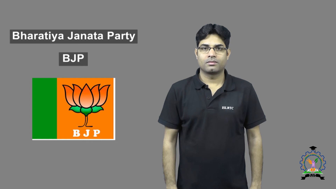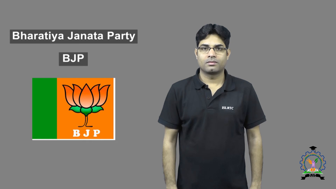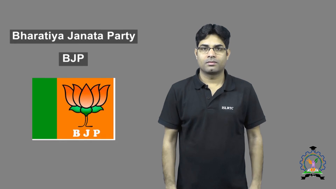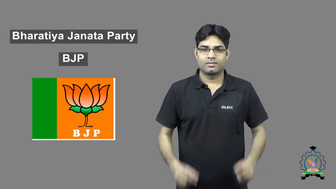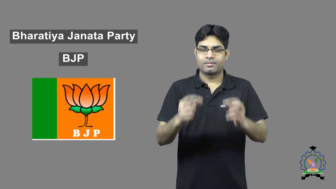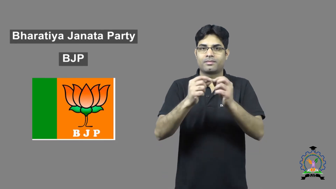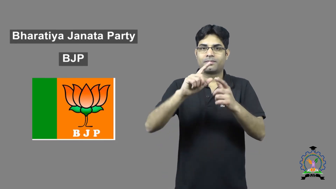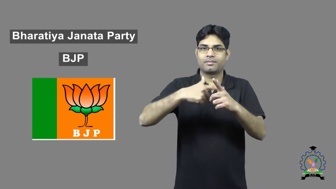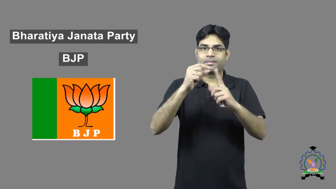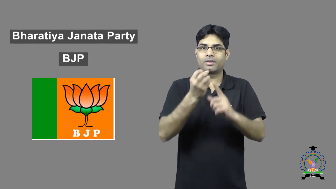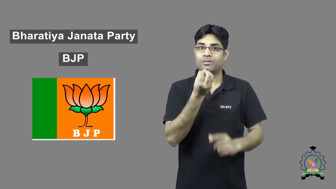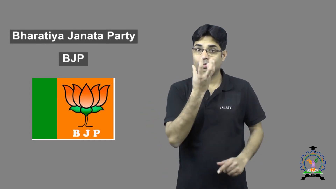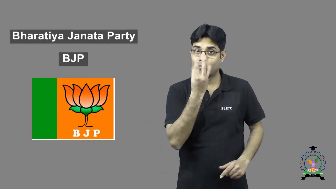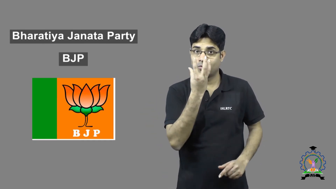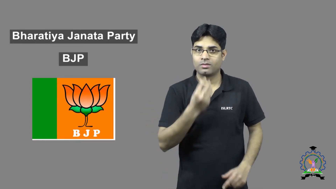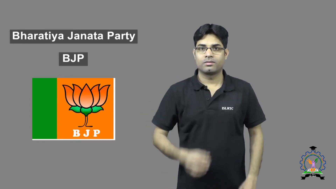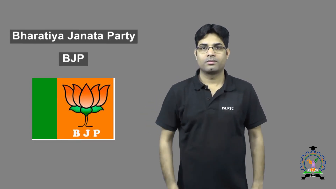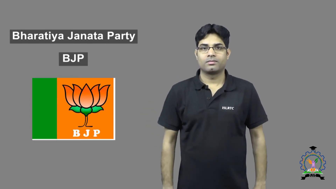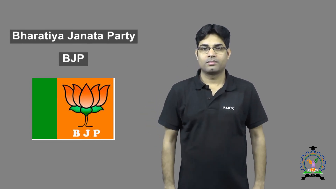Bharatiya Janata Party, BJP sign 5